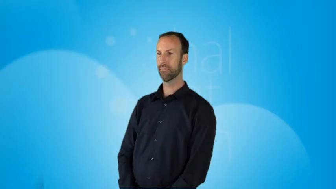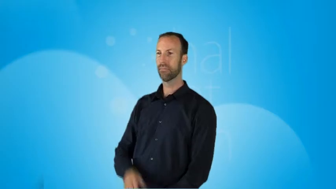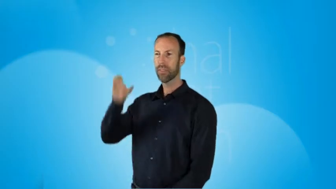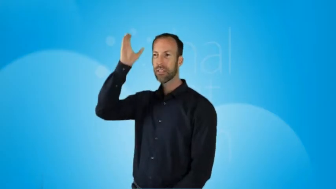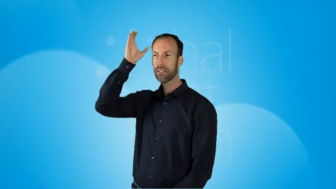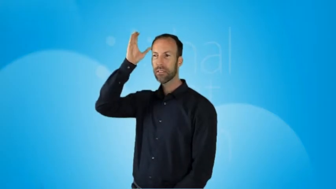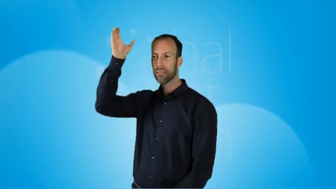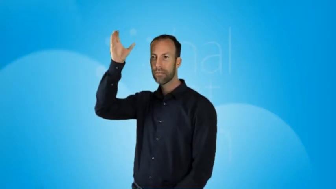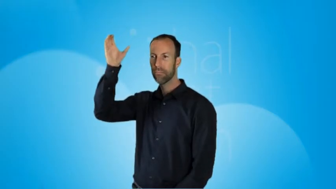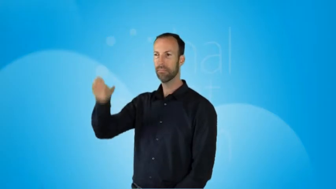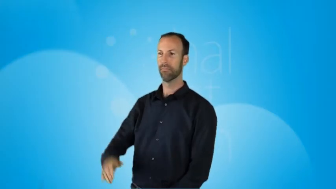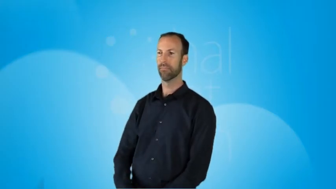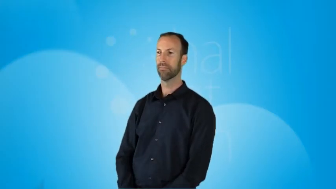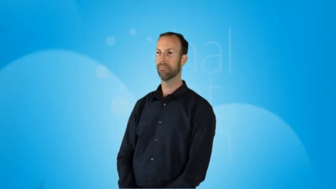concept